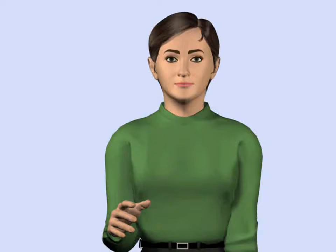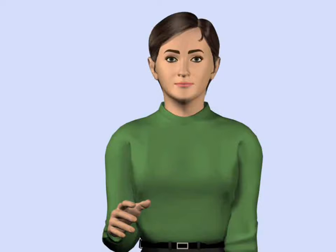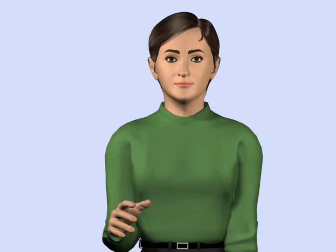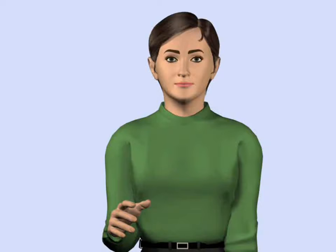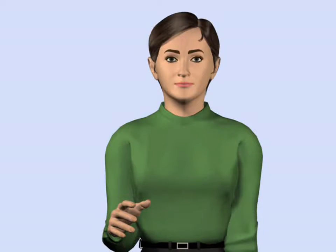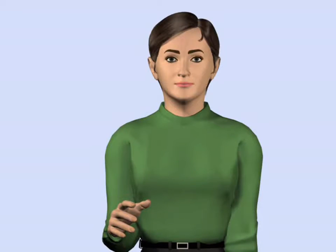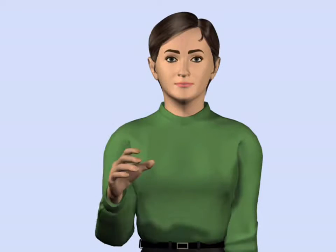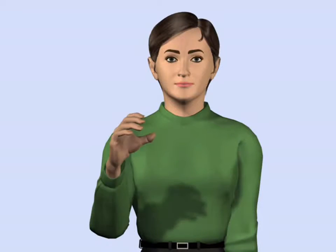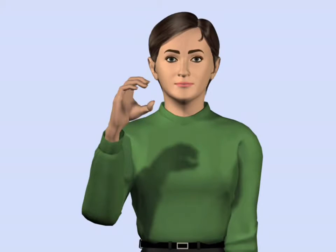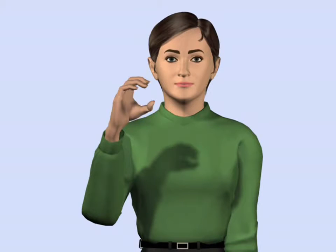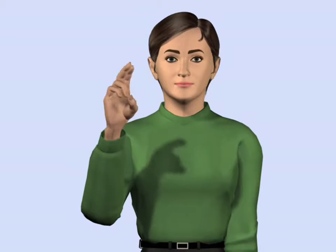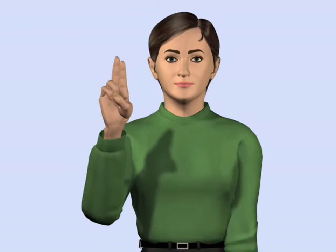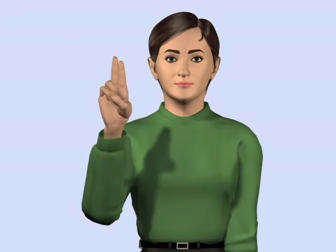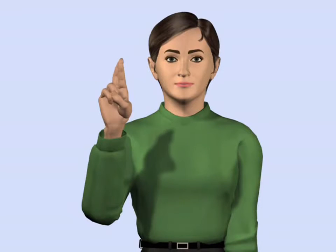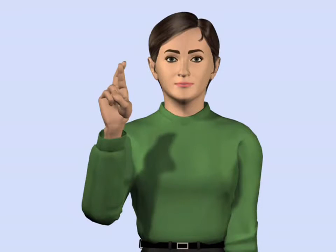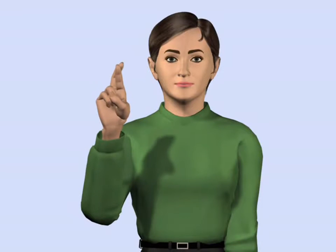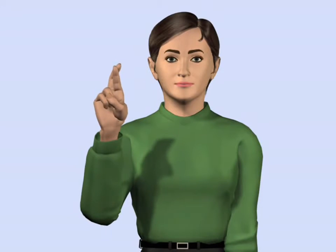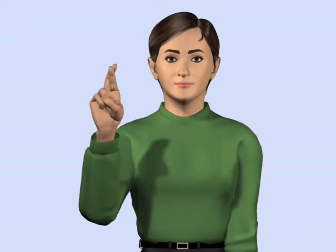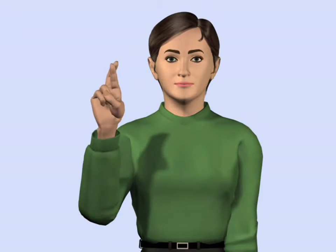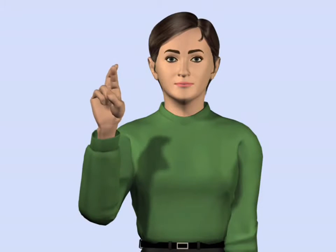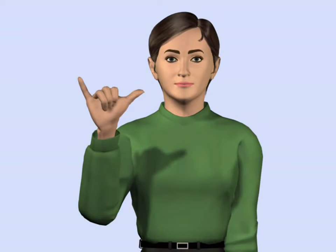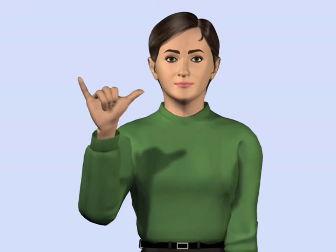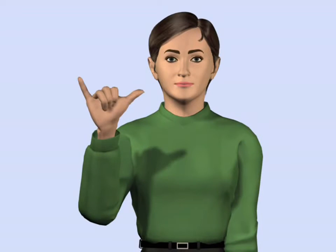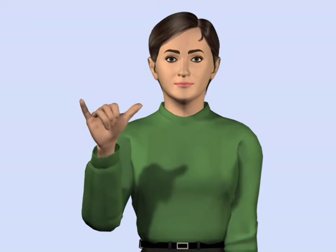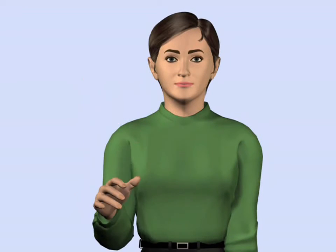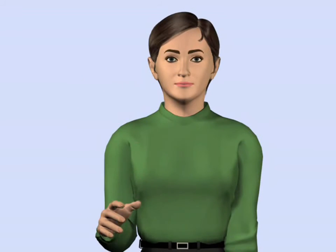curry